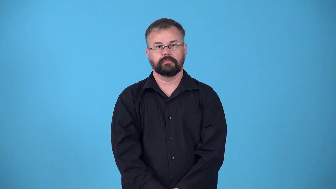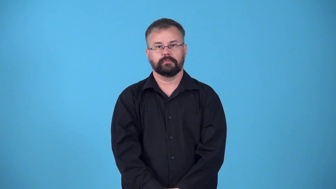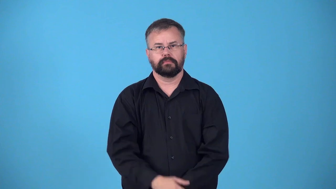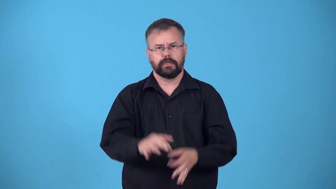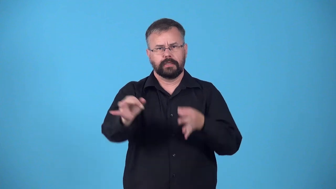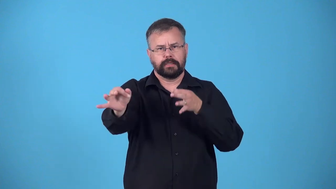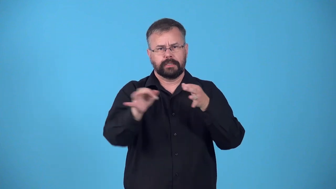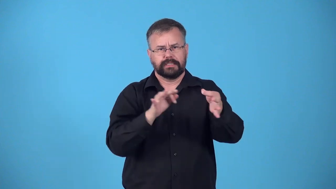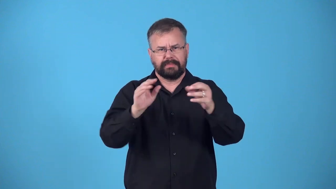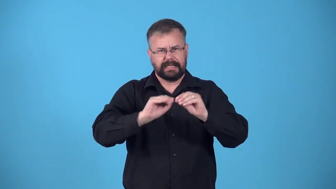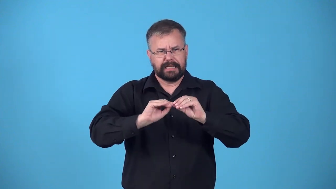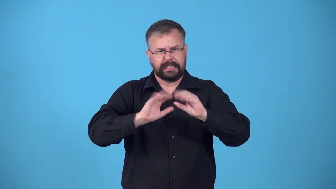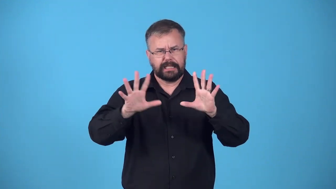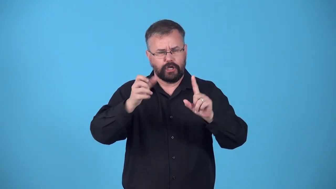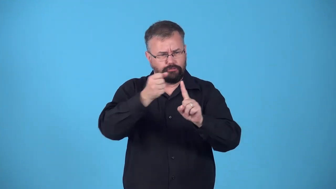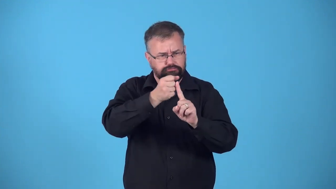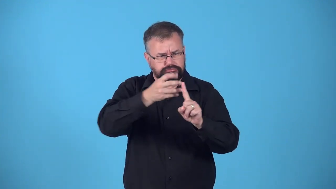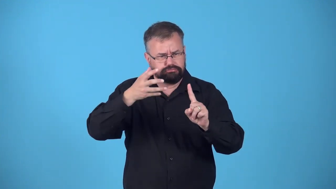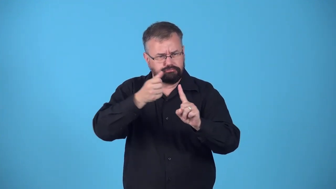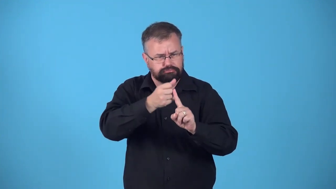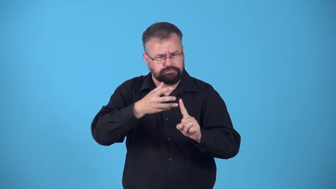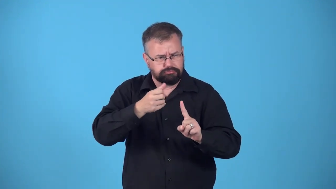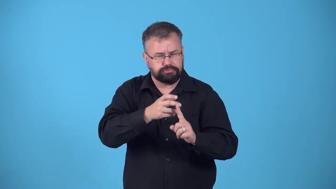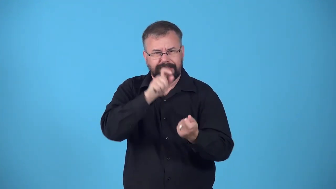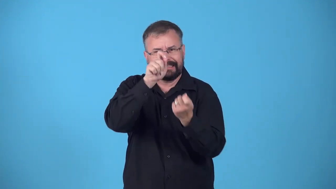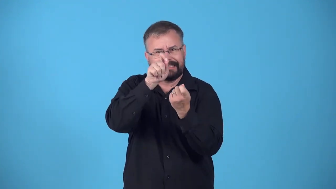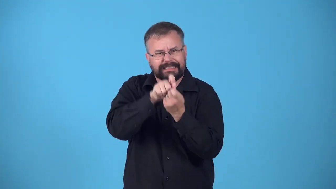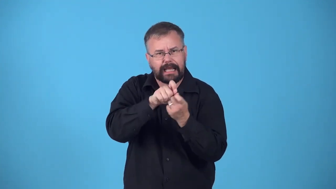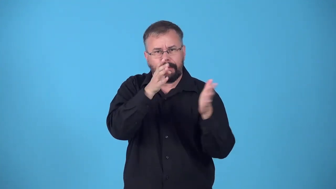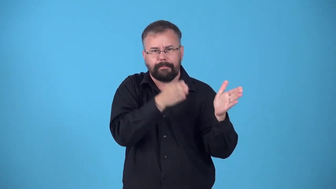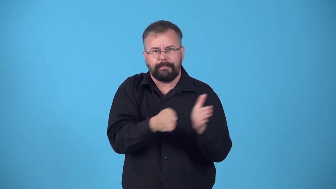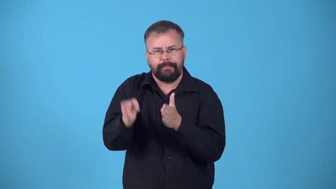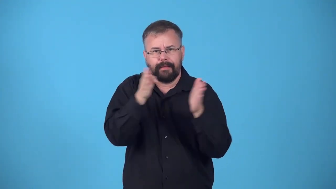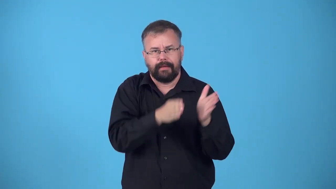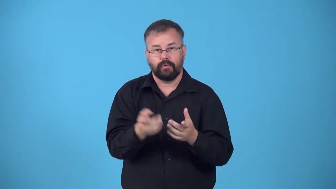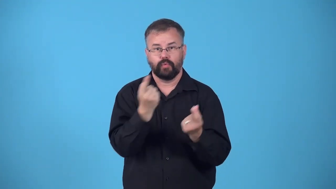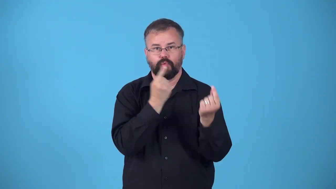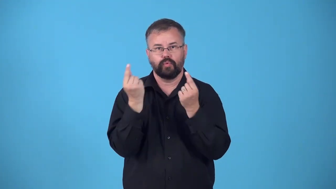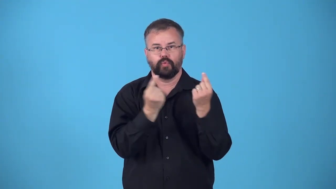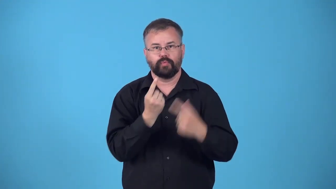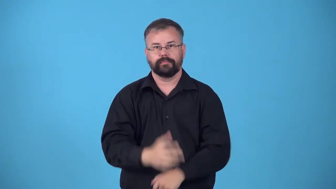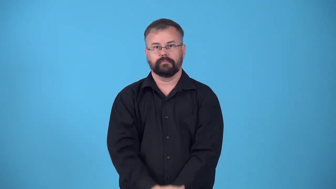firm up plans